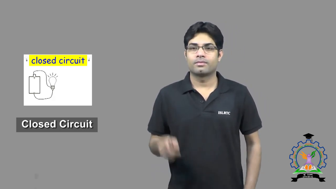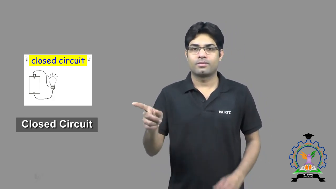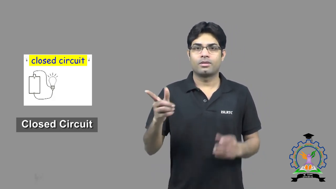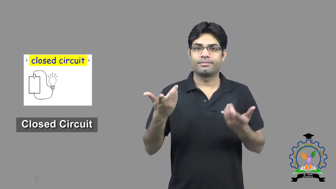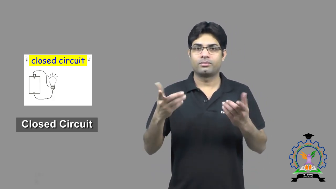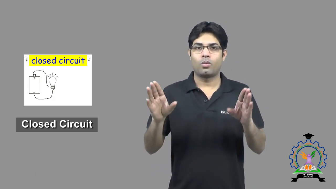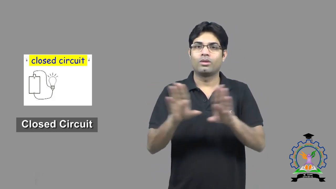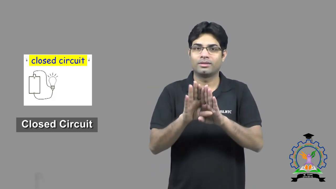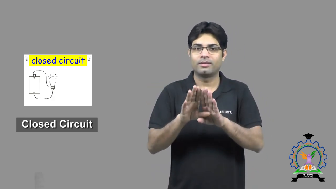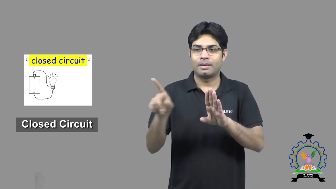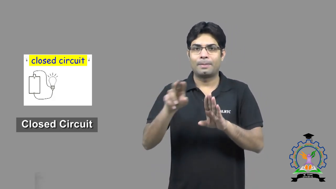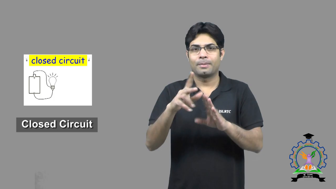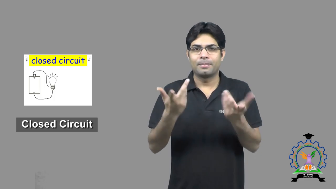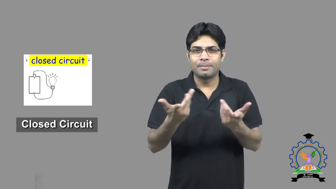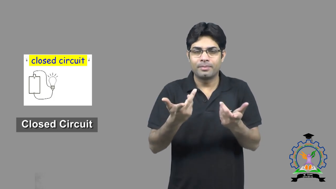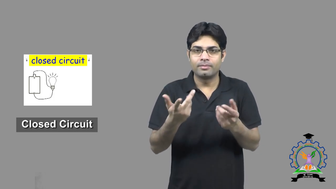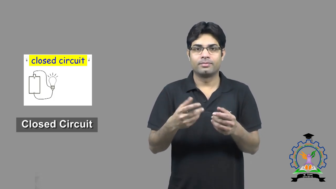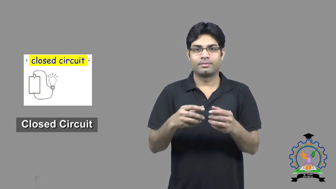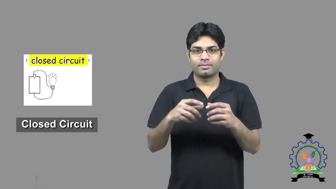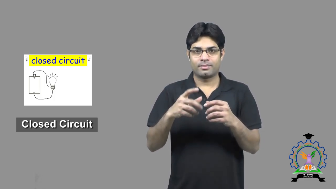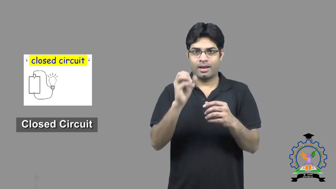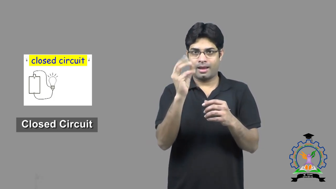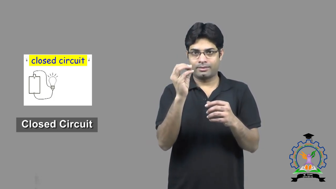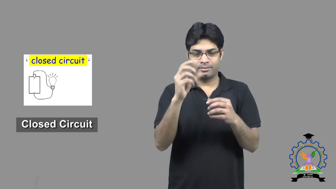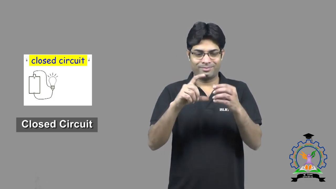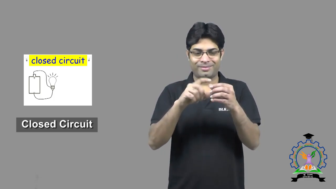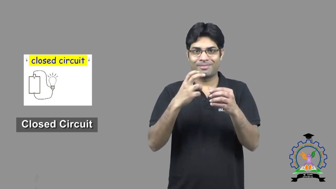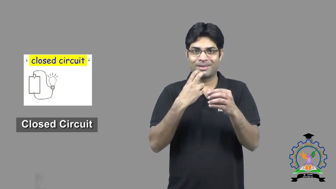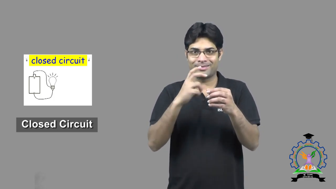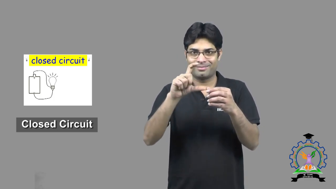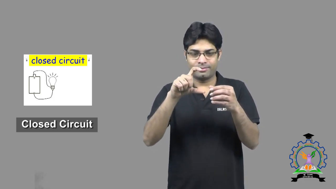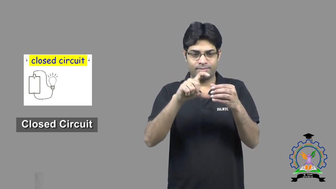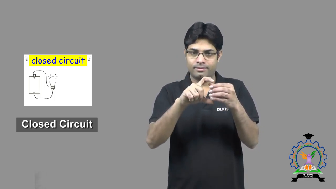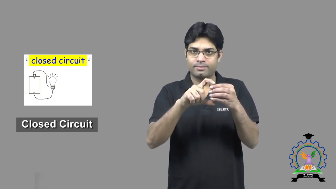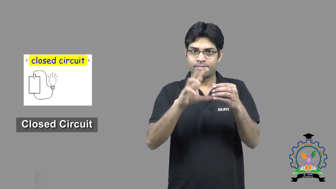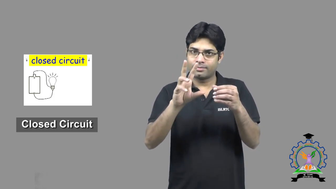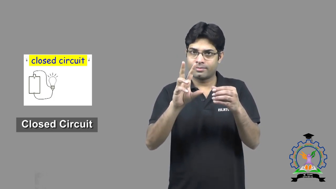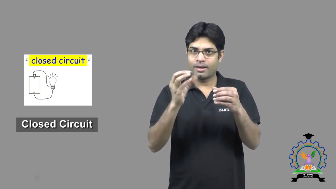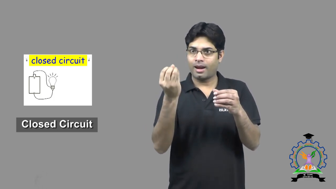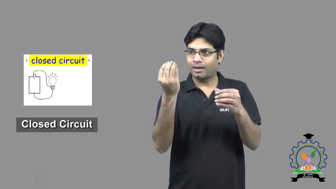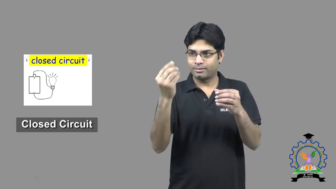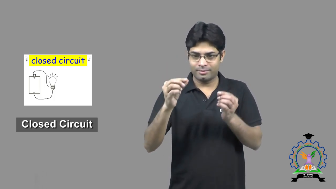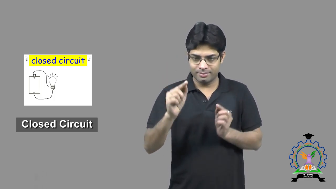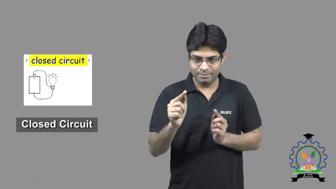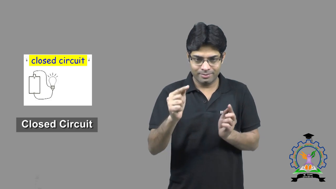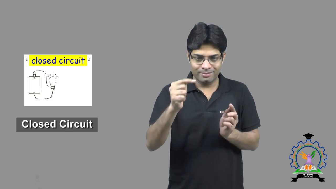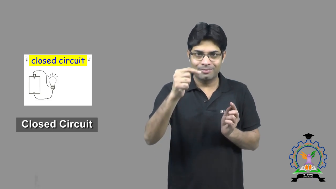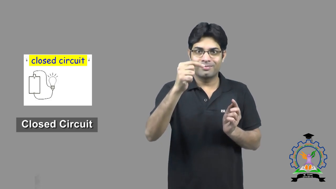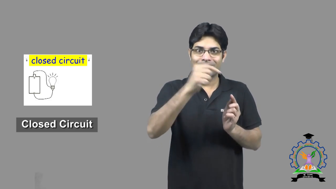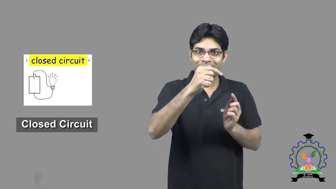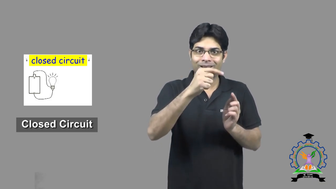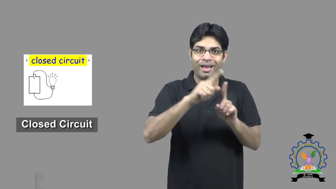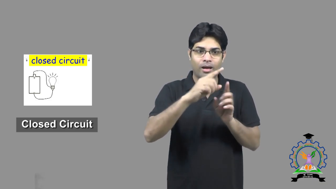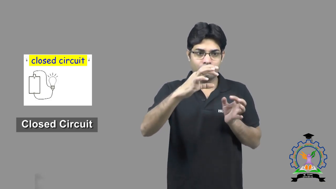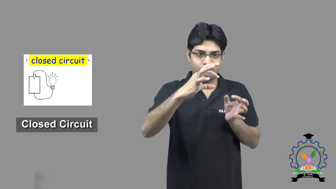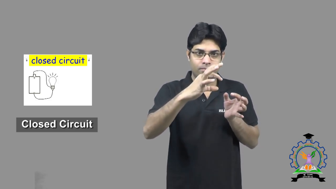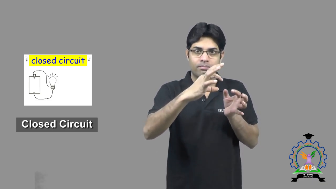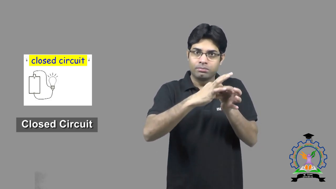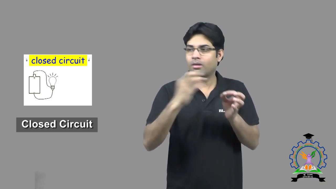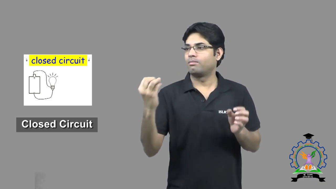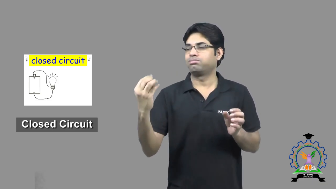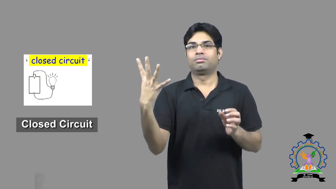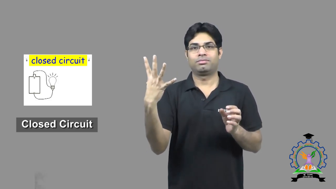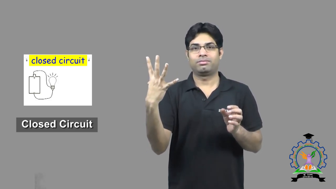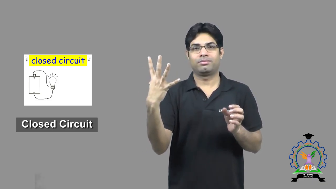Closed Circuit